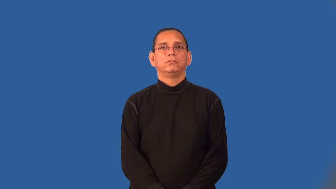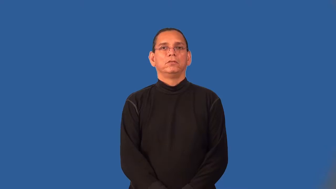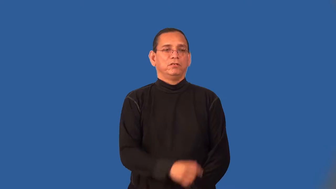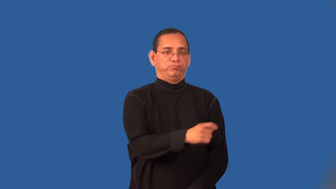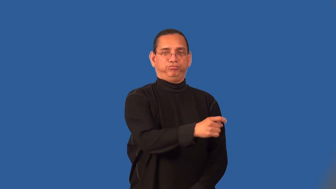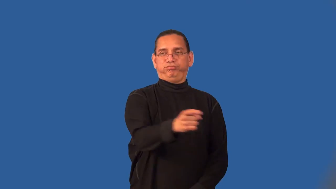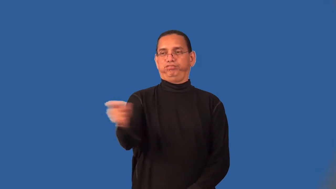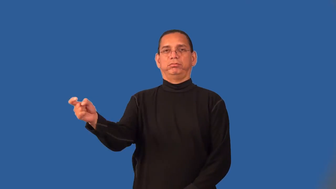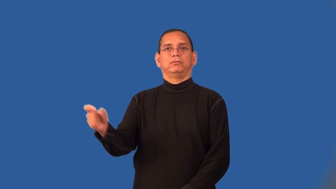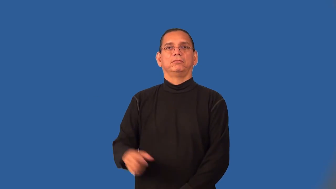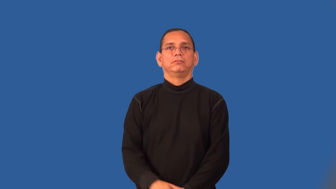shower-gunfire